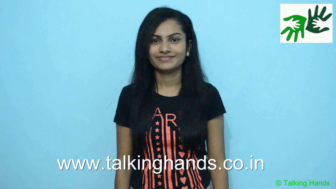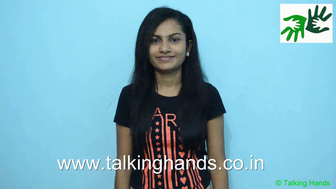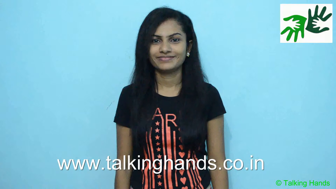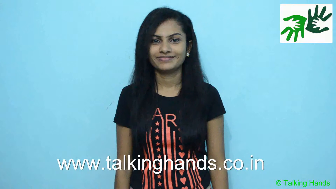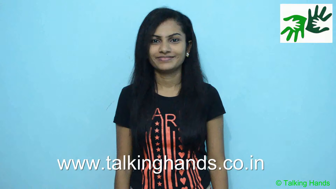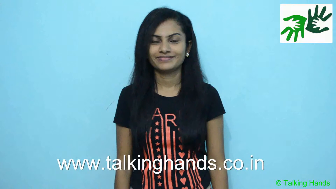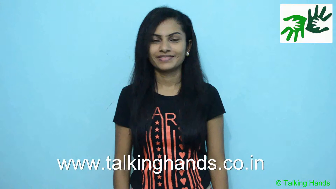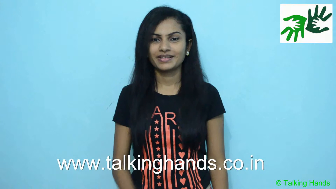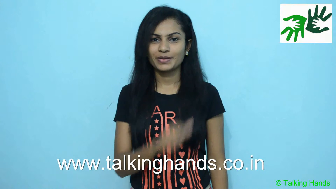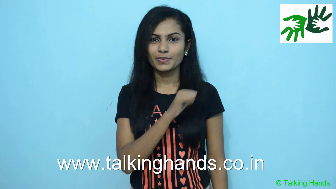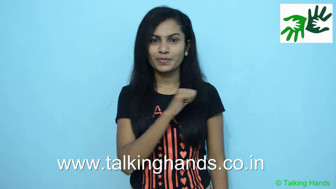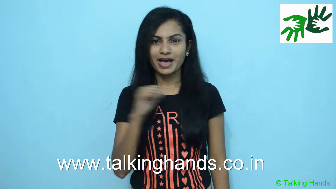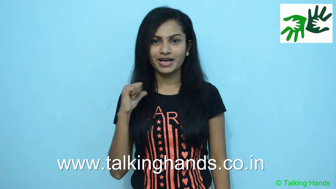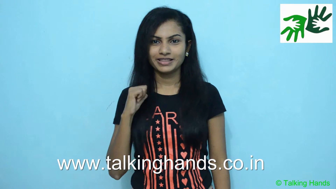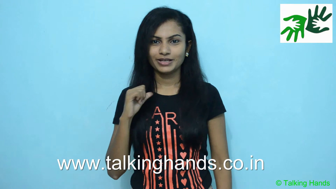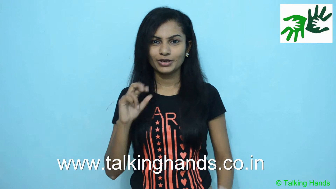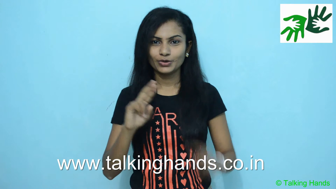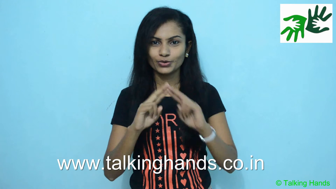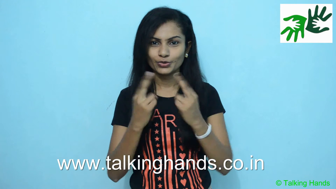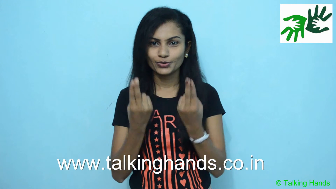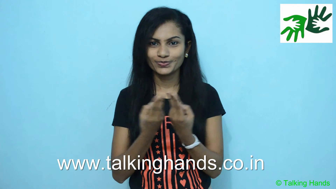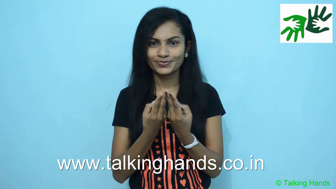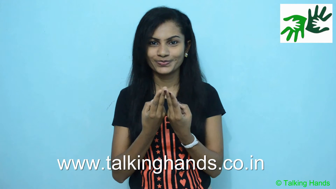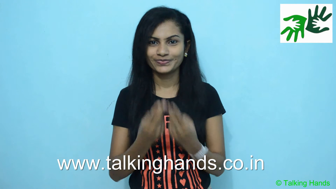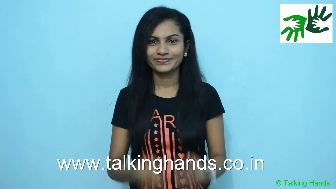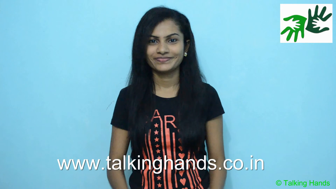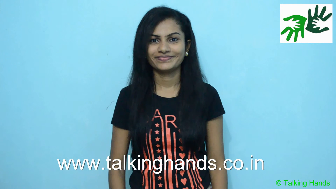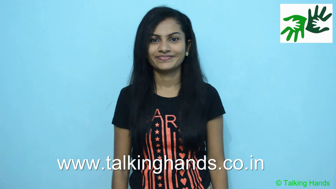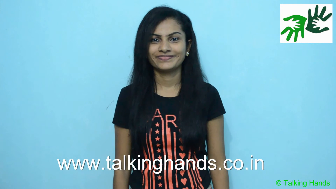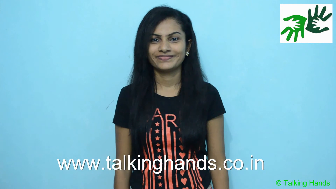Bath room